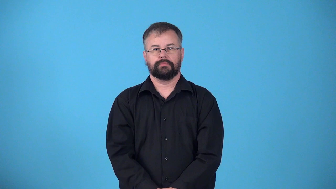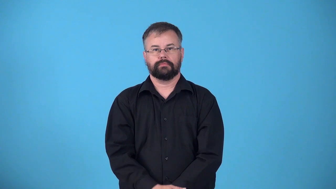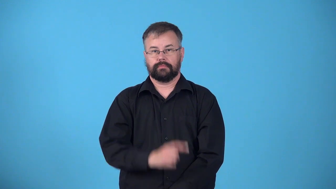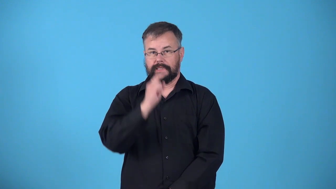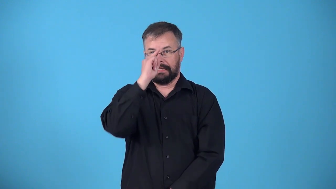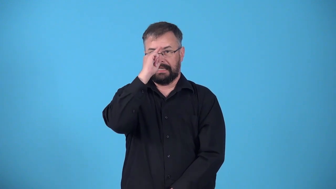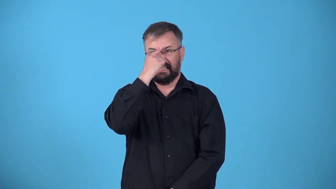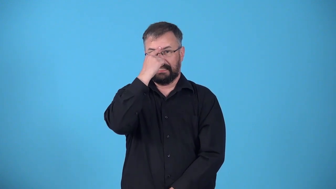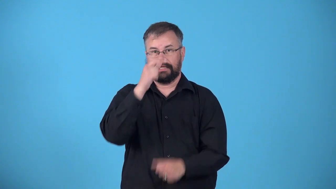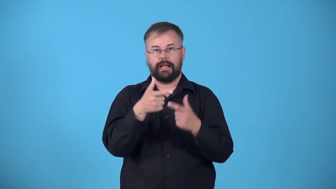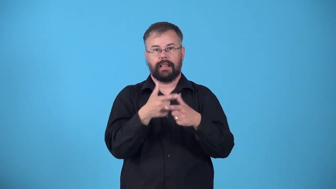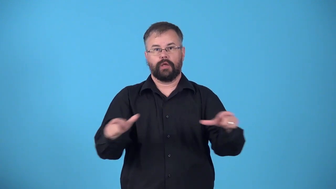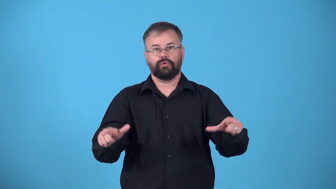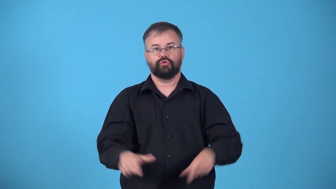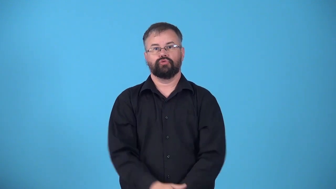hindi